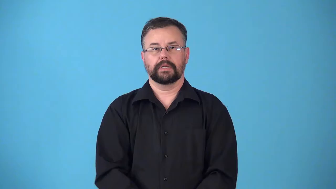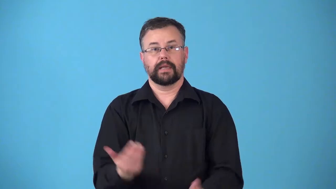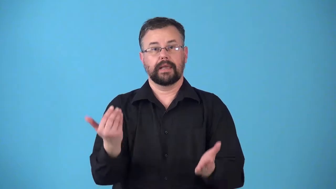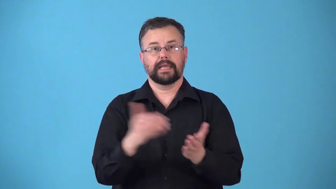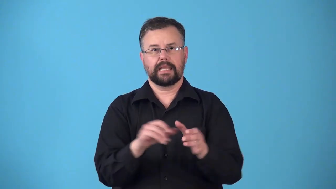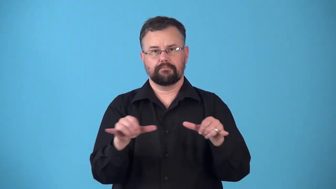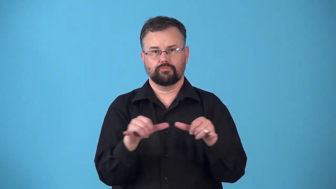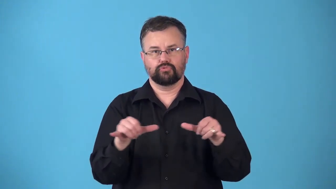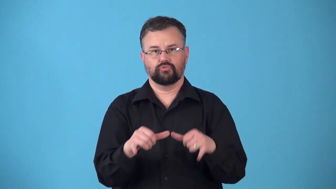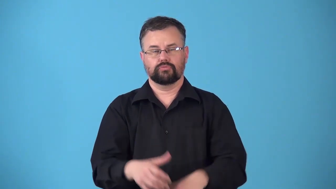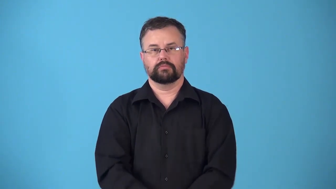remeasure